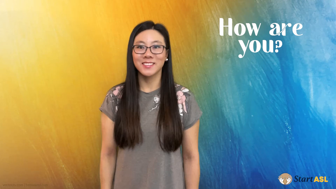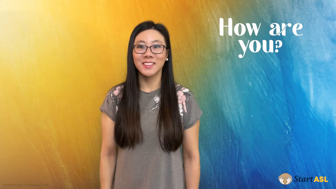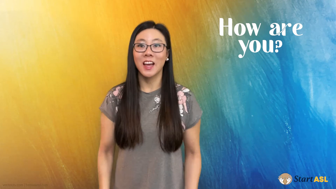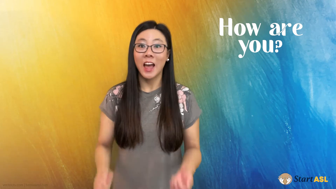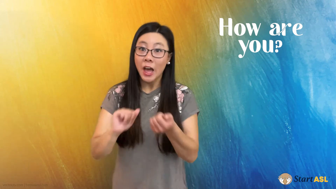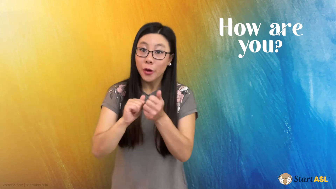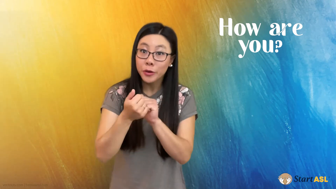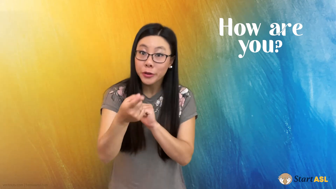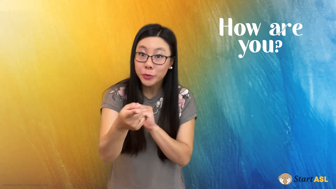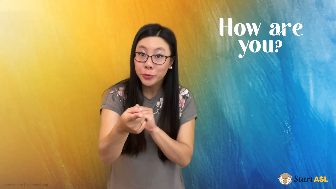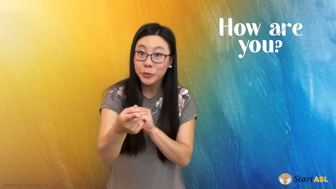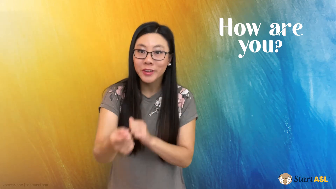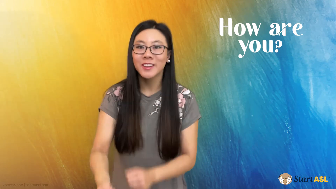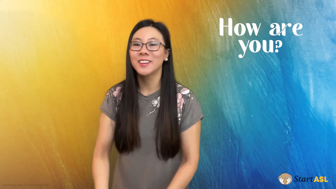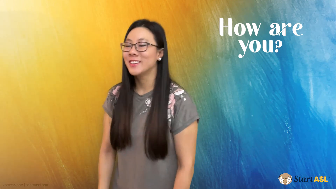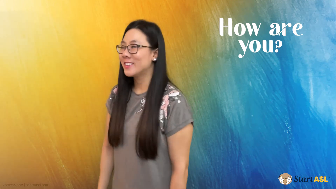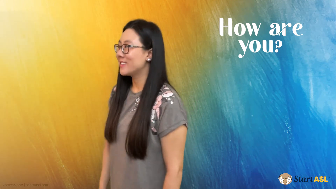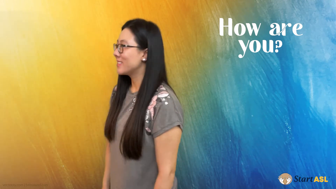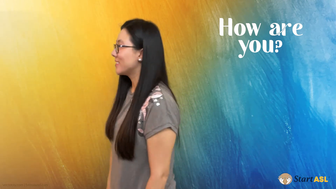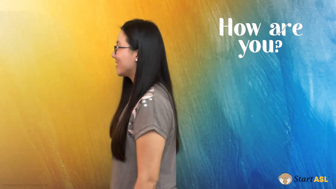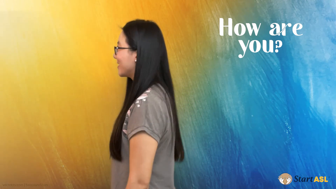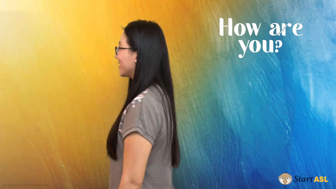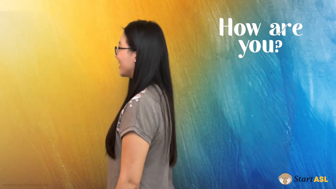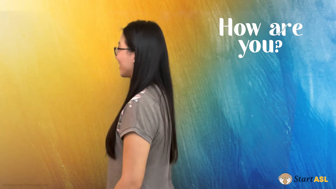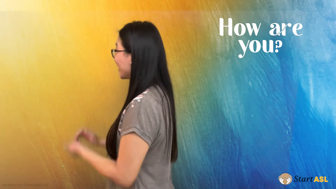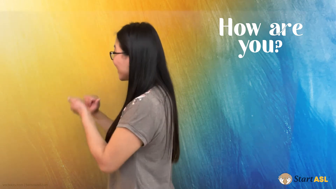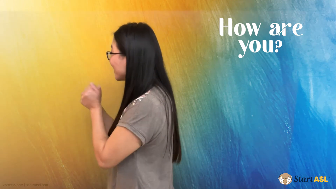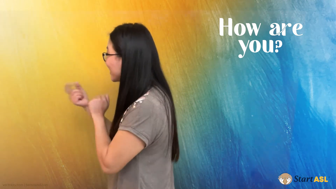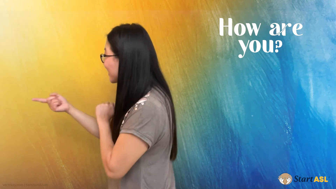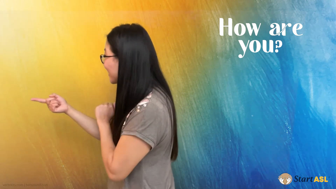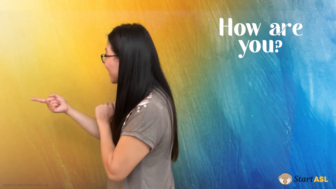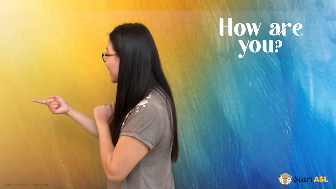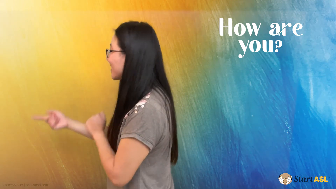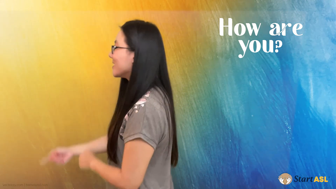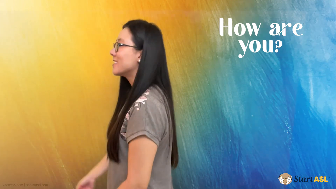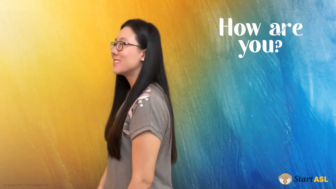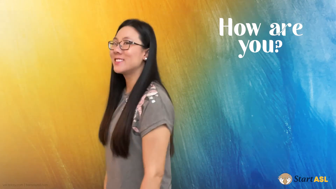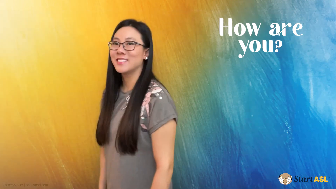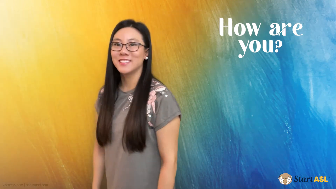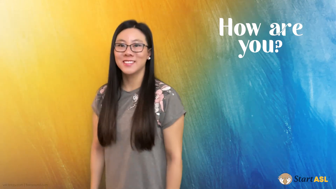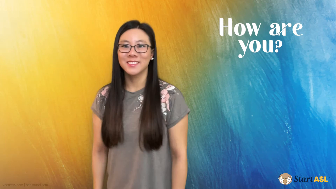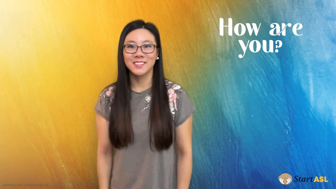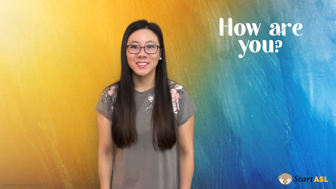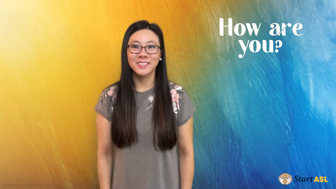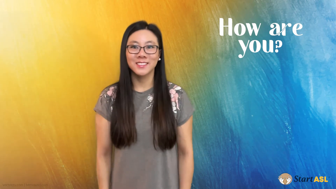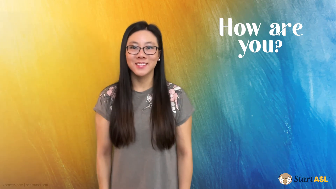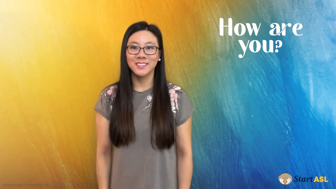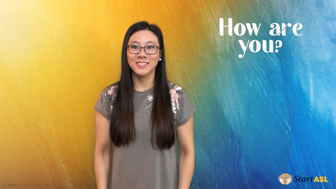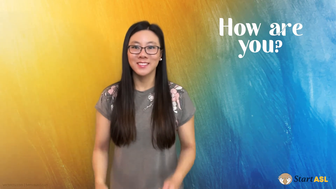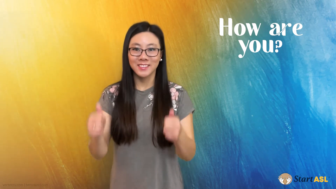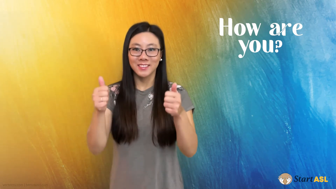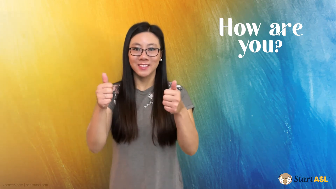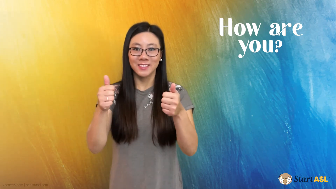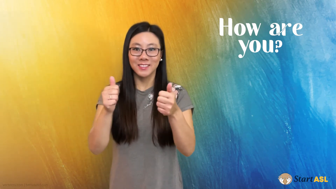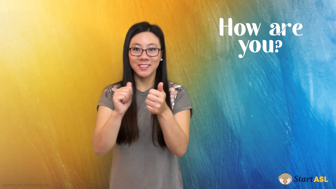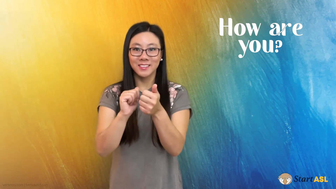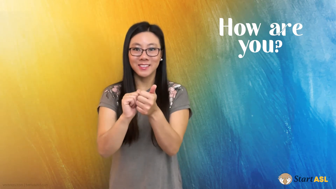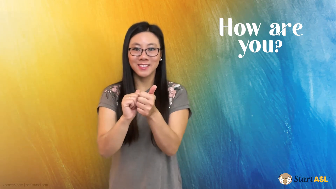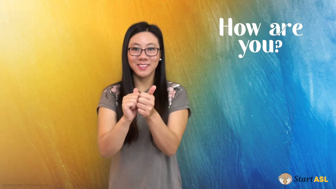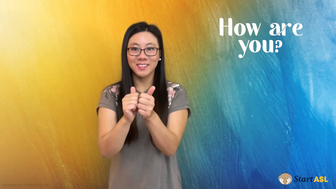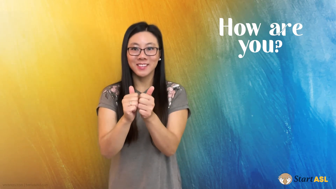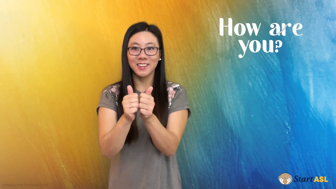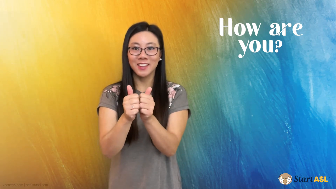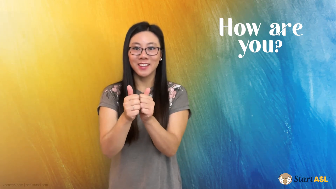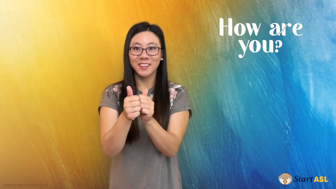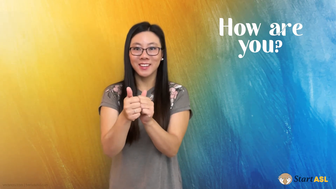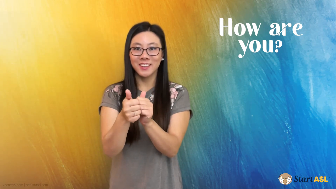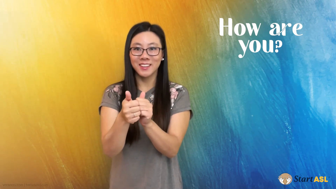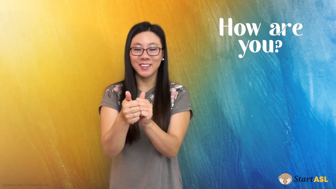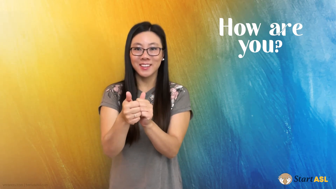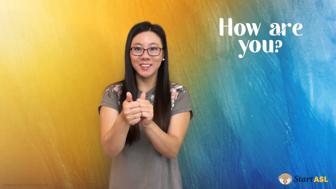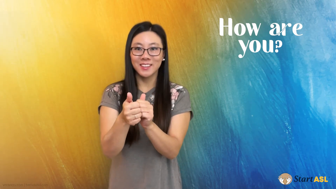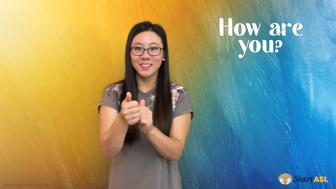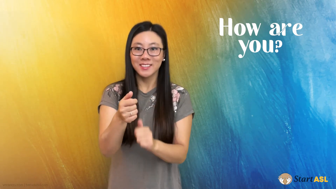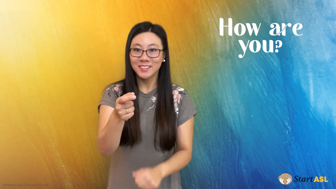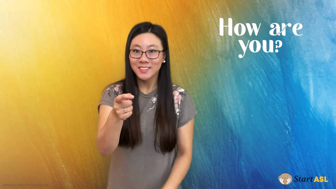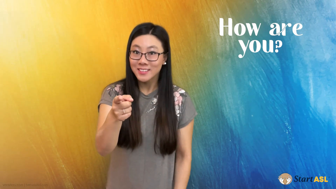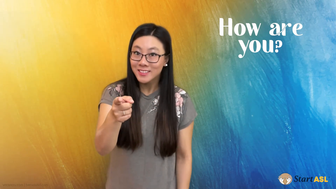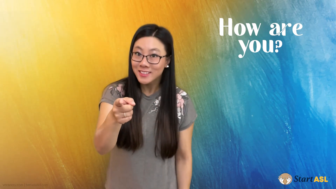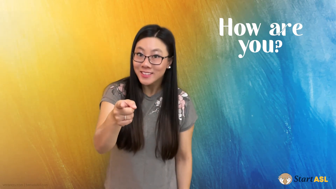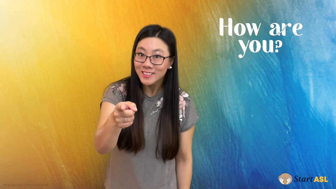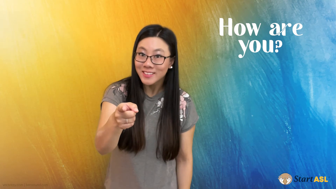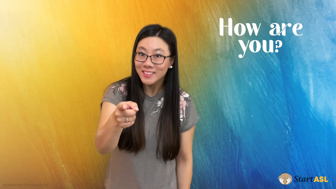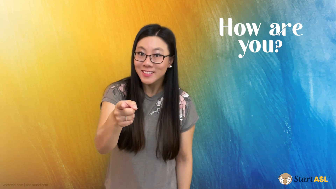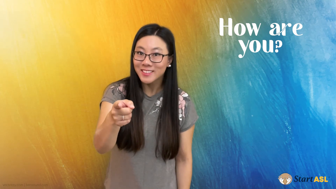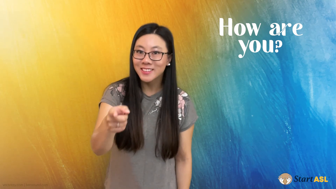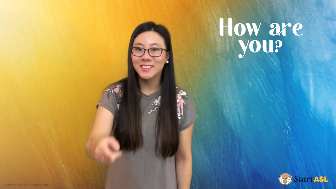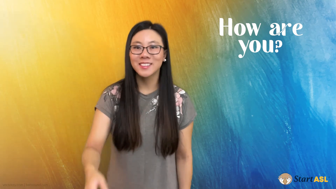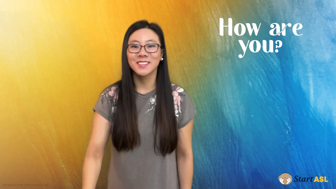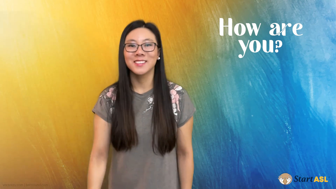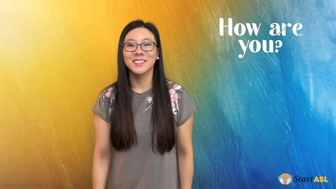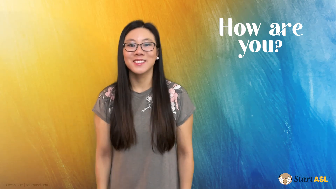HOW ARE YOU?